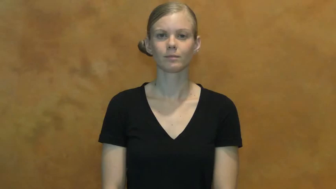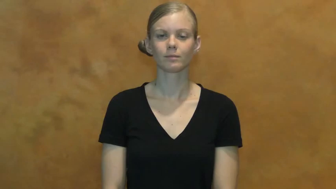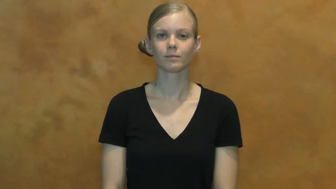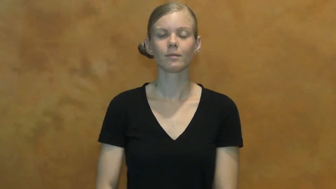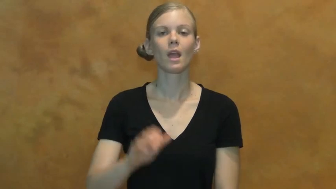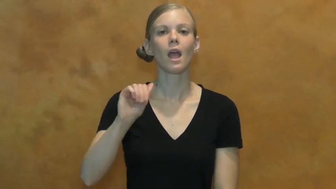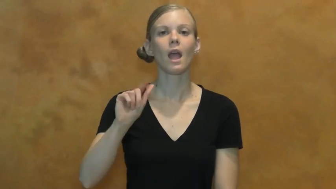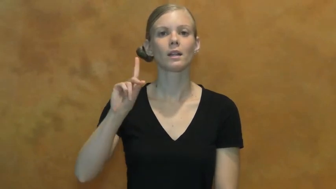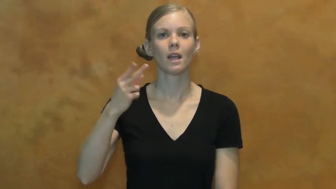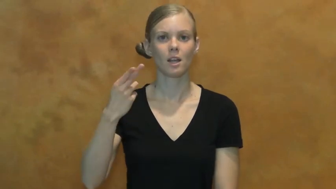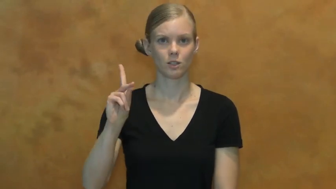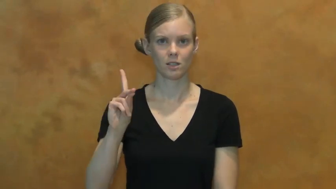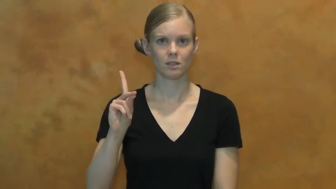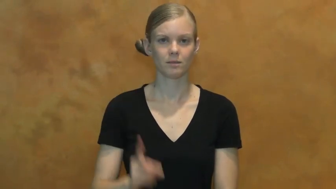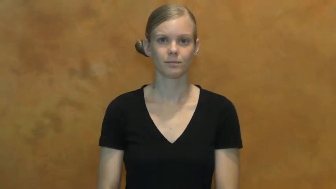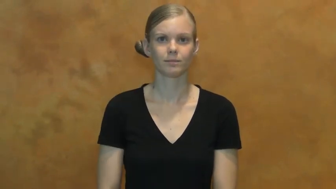ADHD